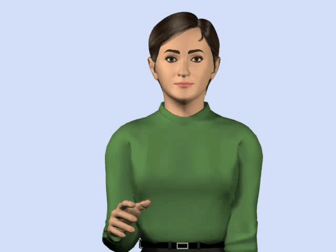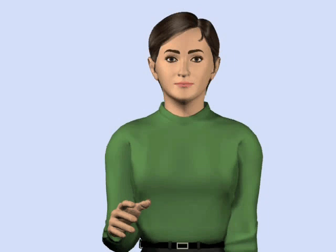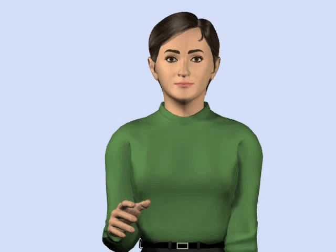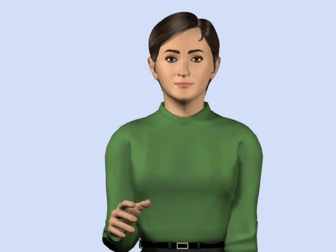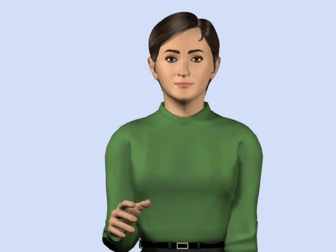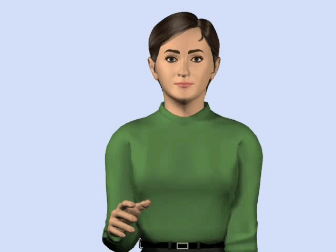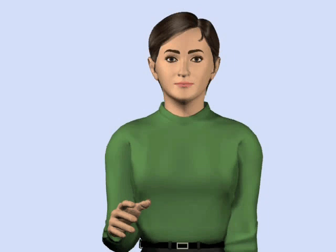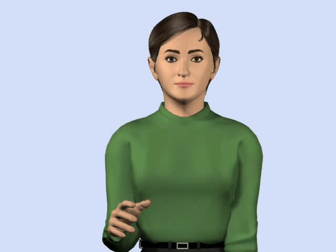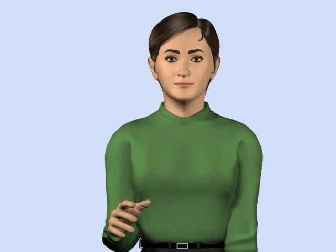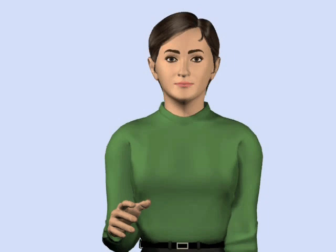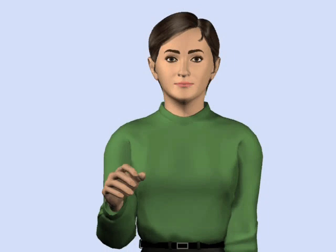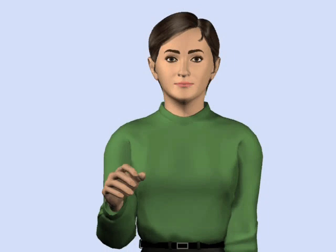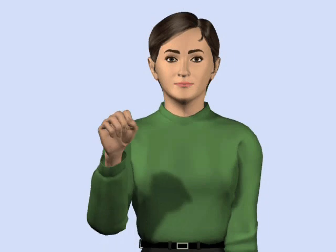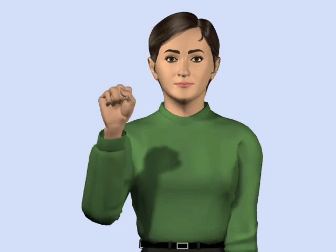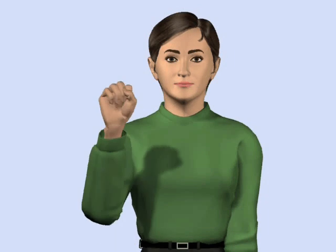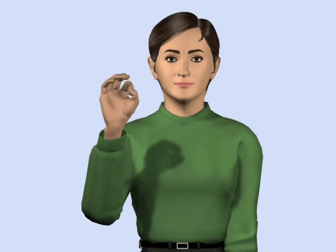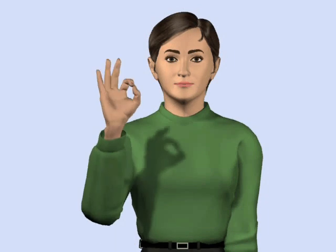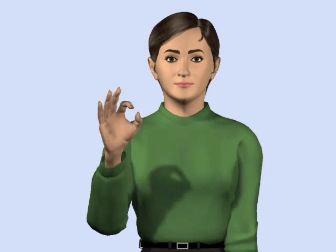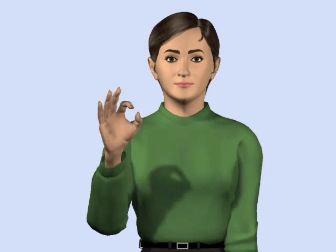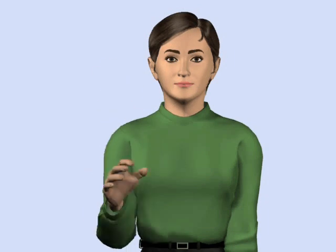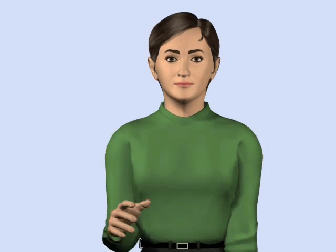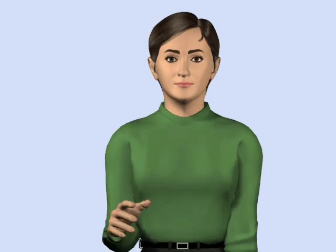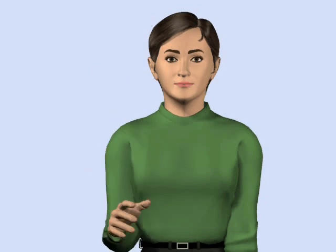San Francisco,CA,Santa Fe,NM,Sioux Falls,SD,Springfield,OH